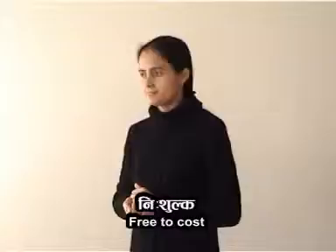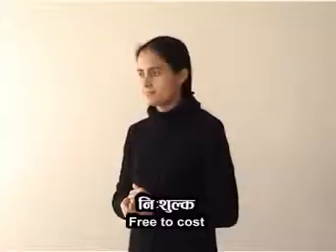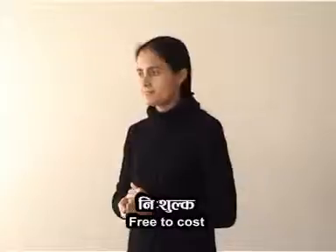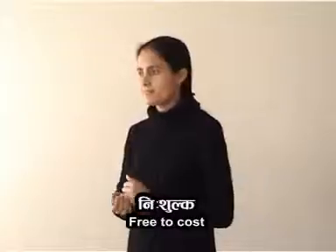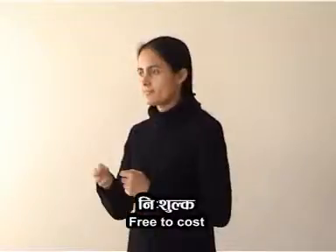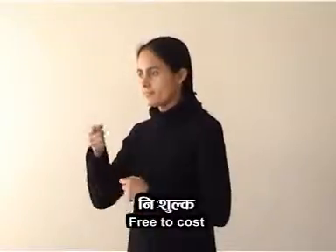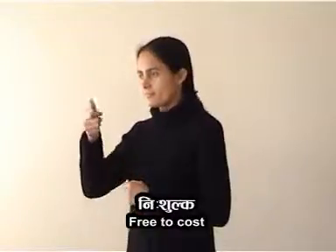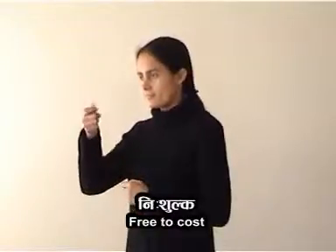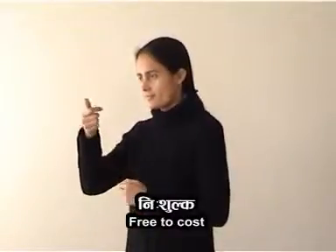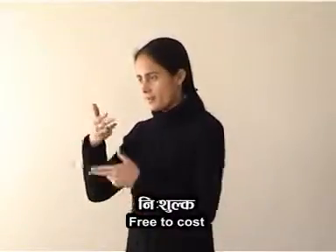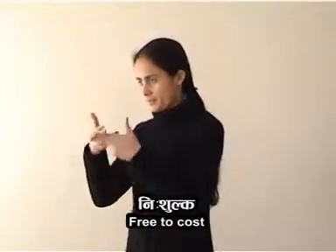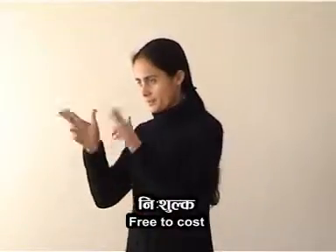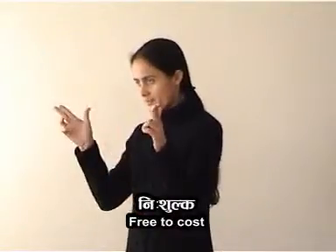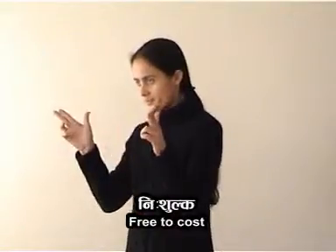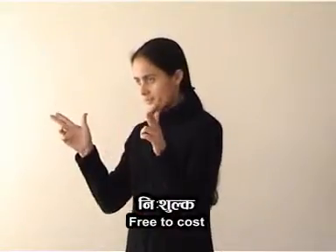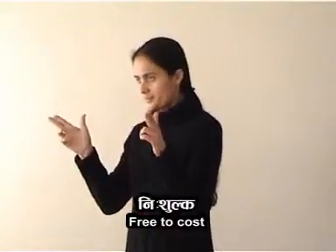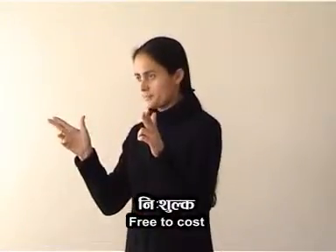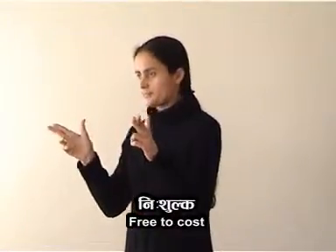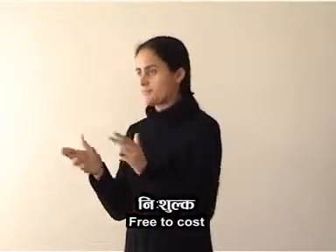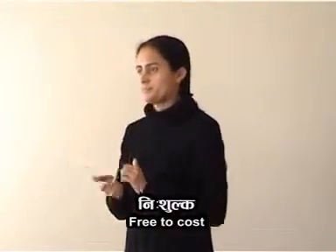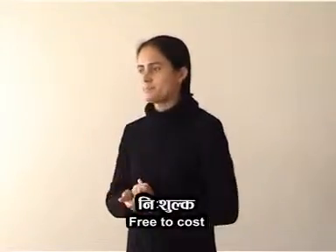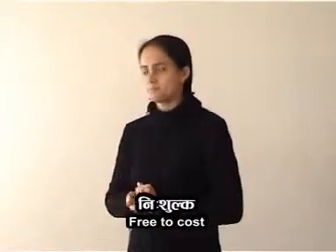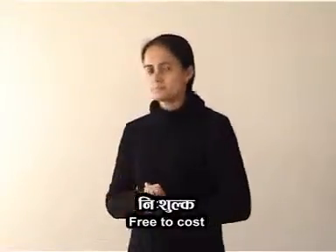freetocost